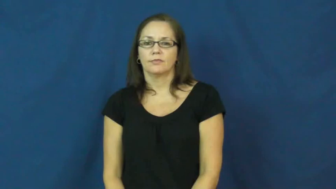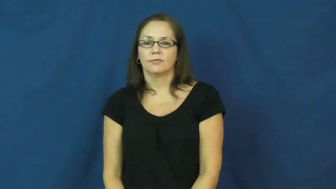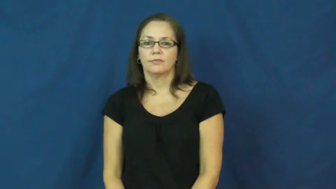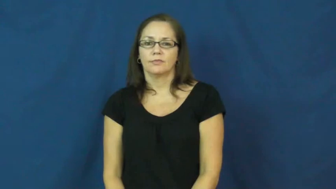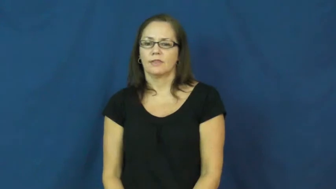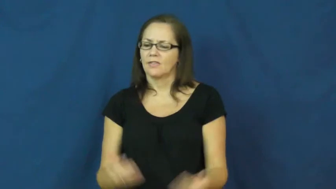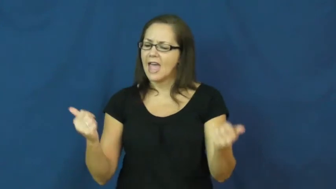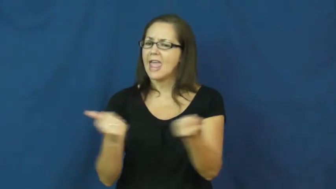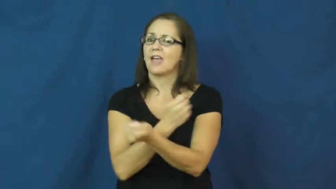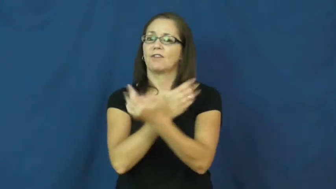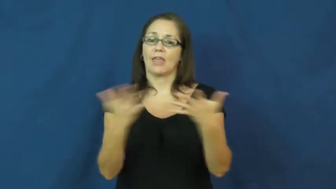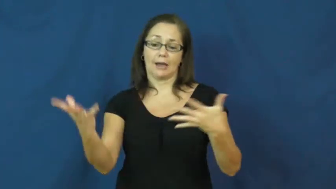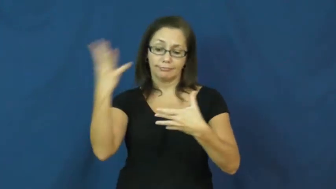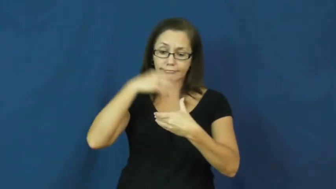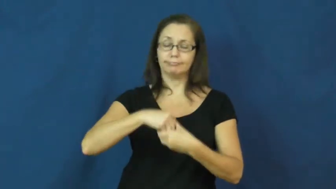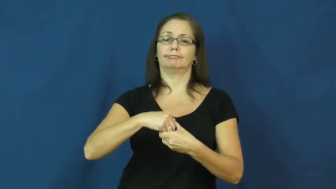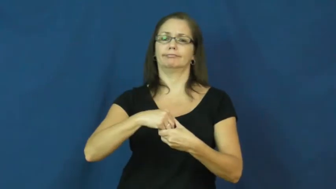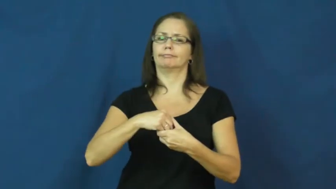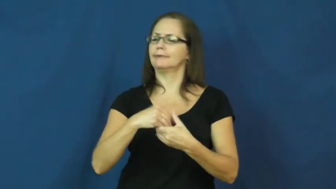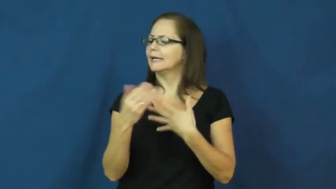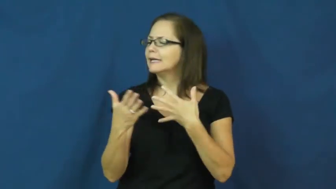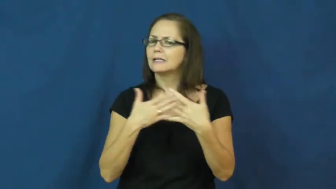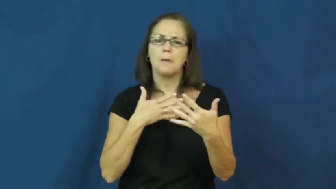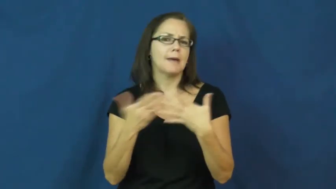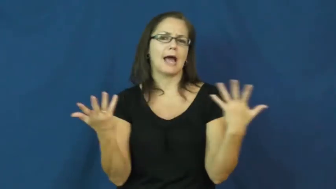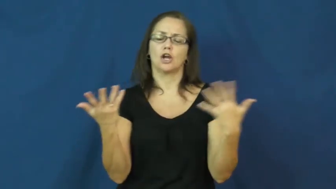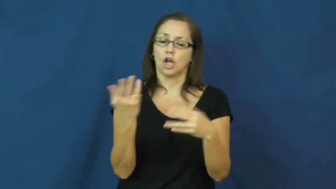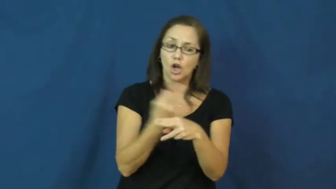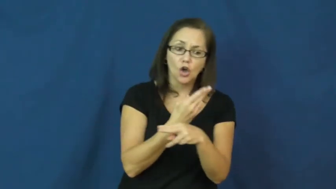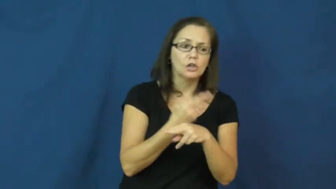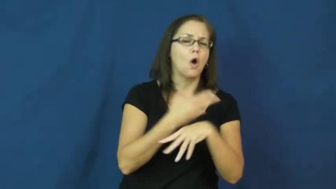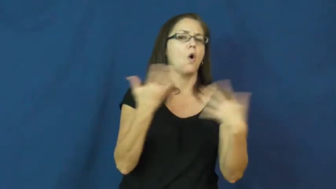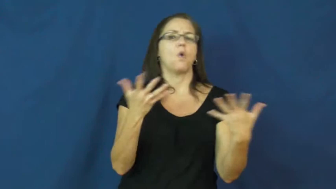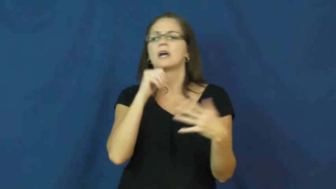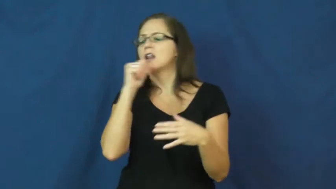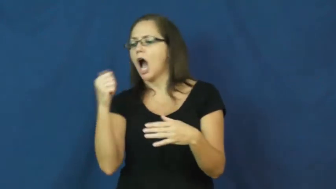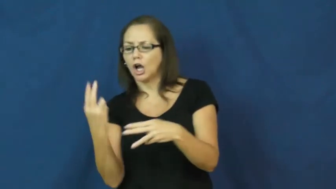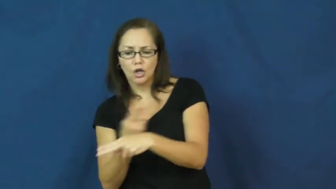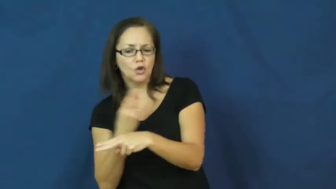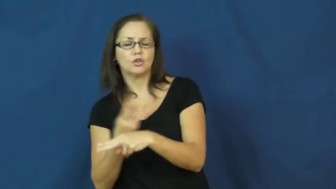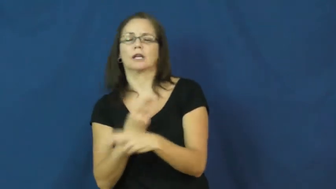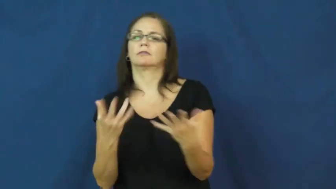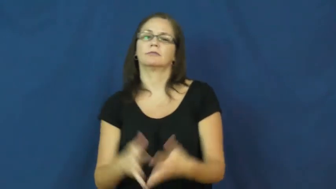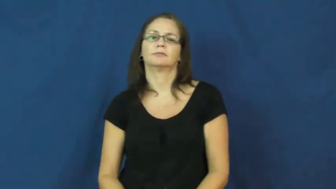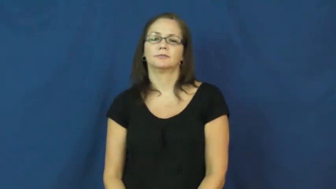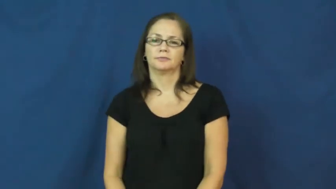everything but the kitchen sink